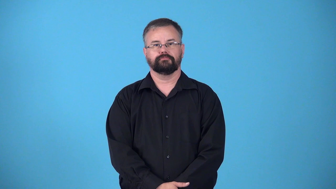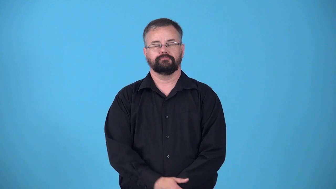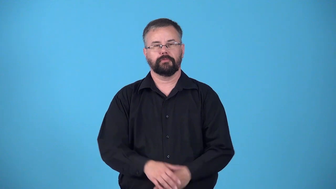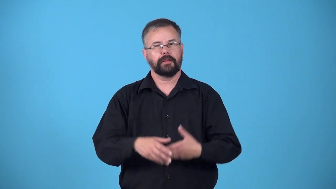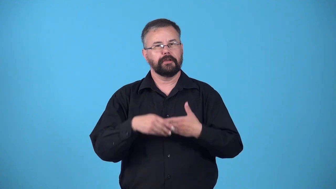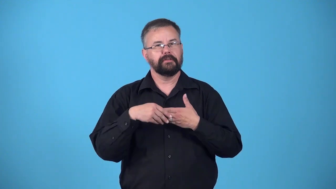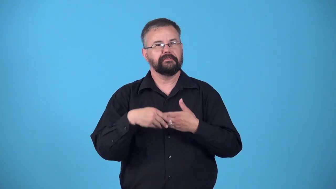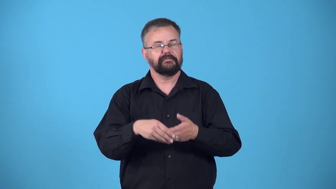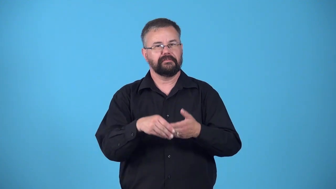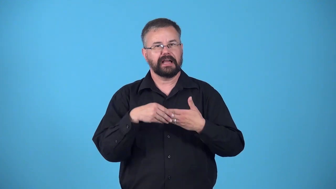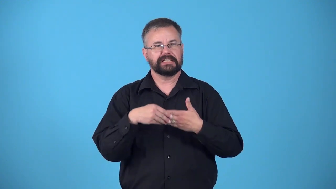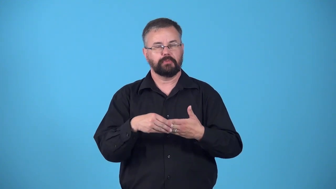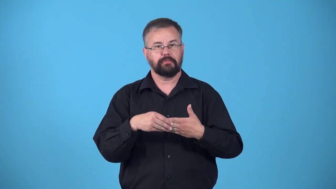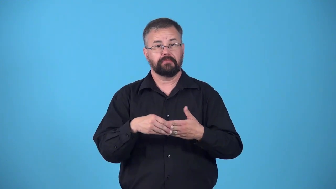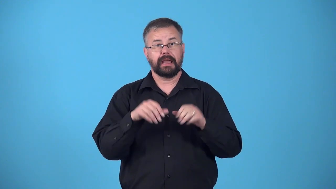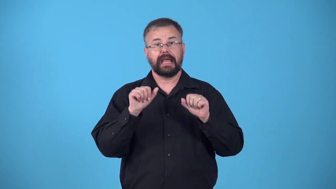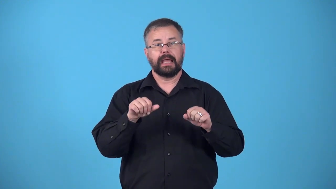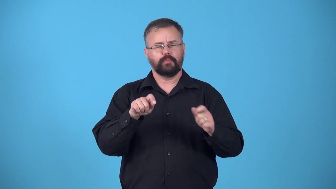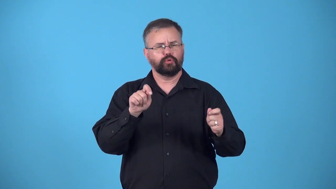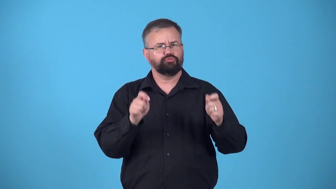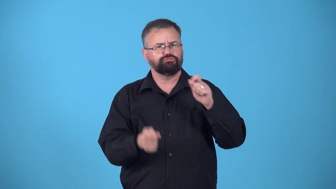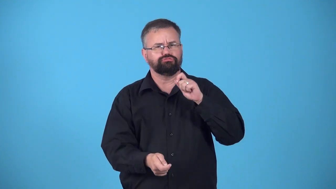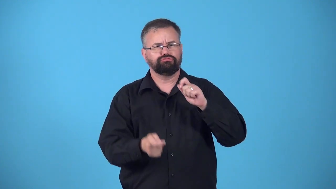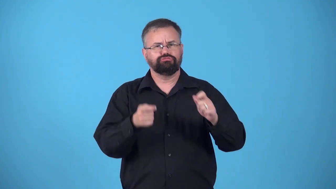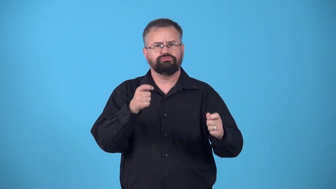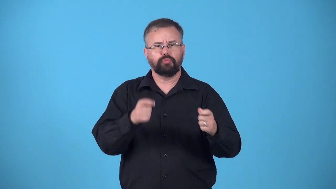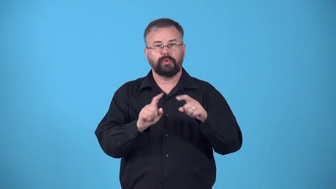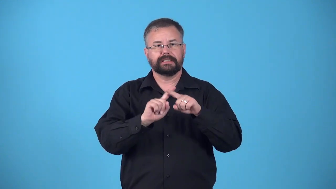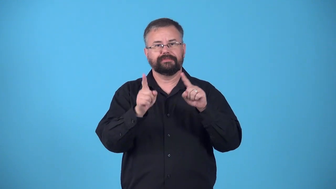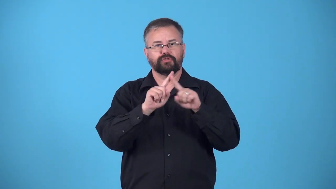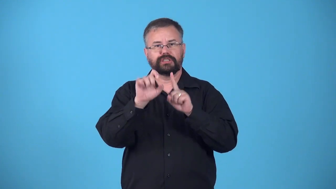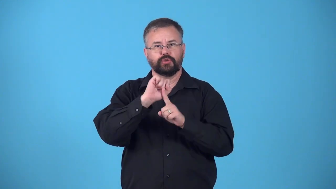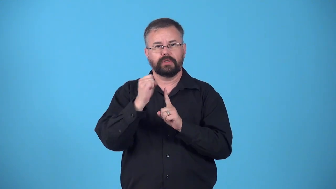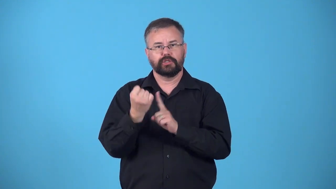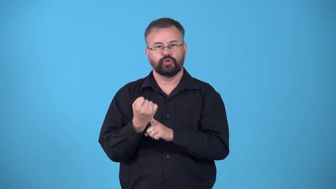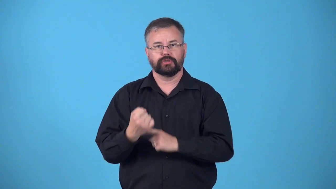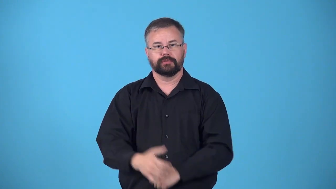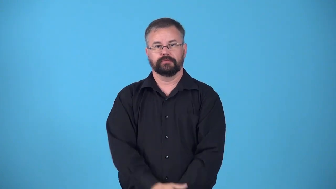elastic,flexible